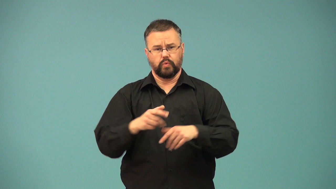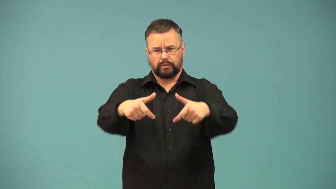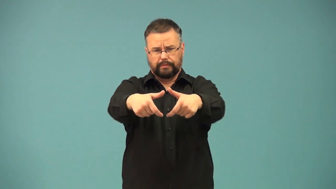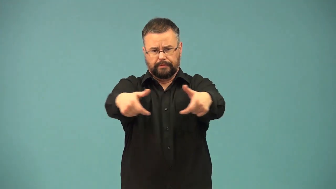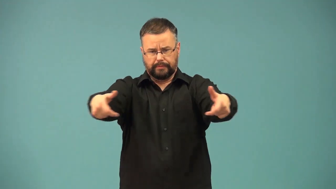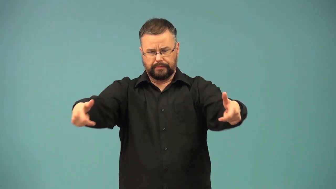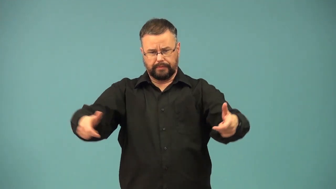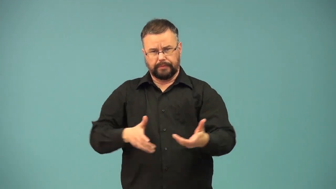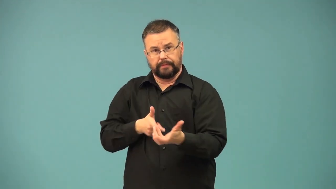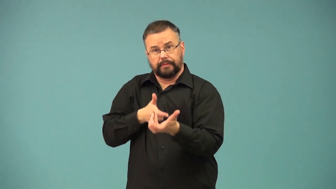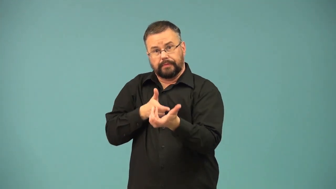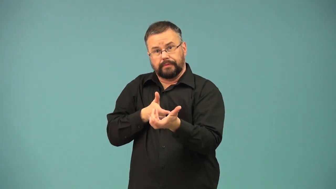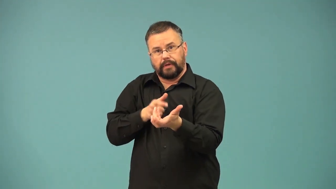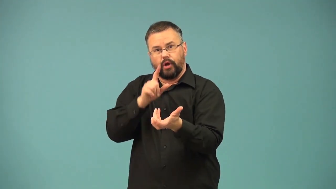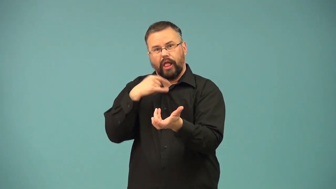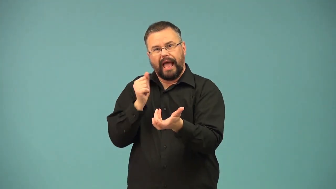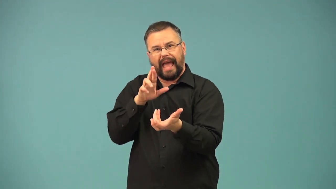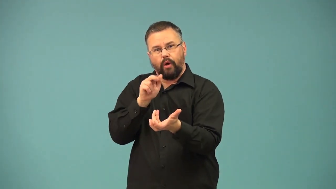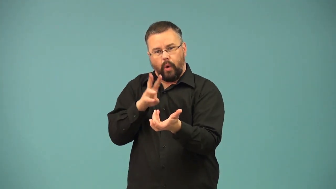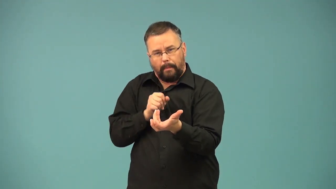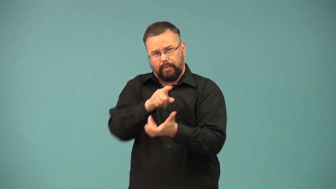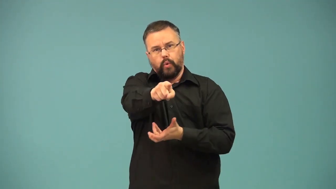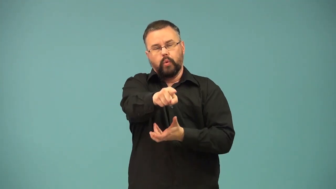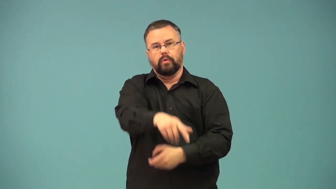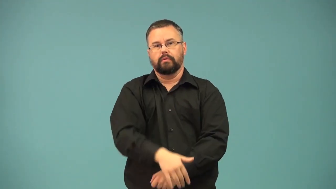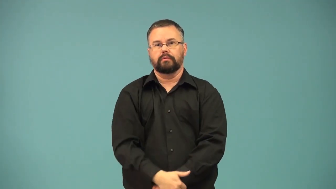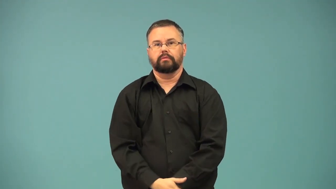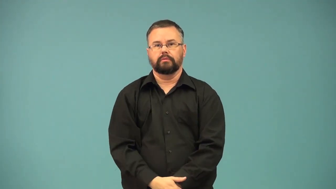crossbow